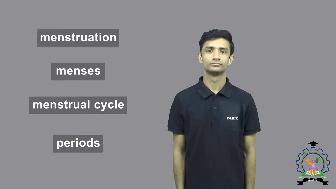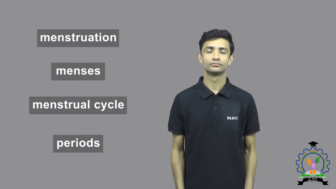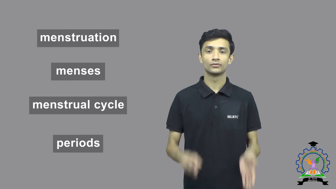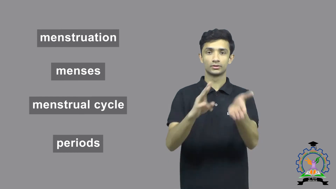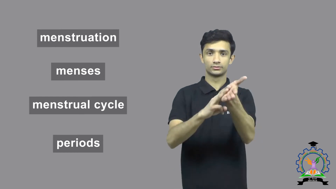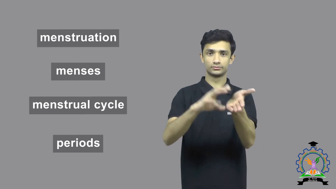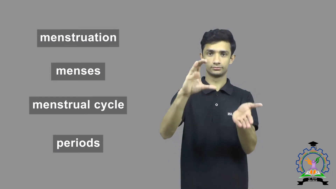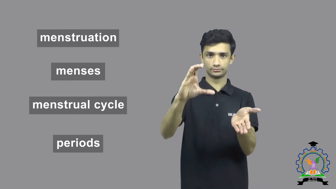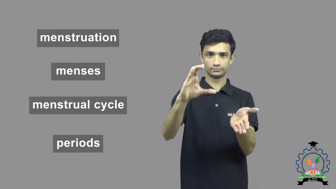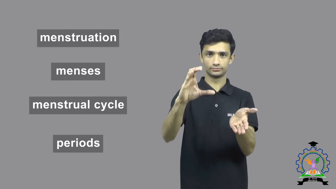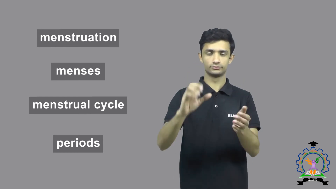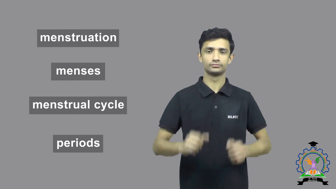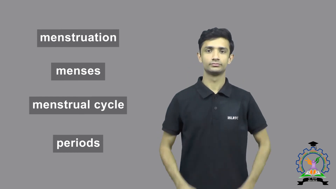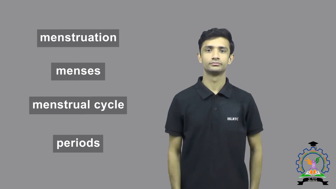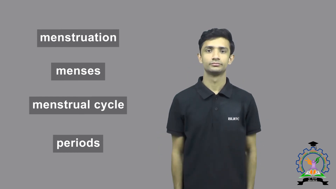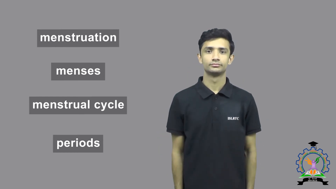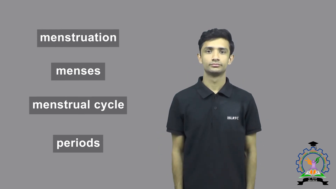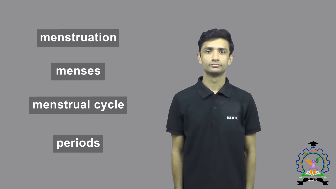menstruation, menses, menstrual cycle, periods